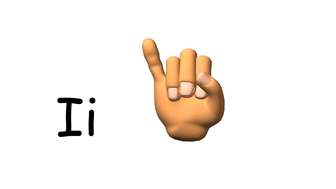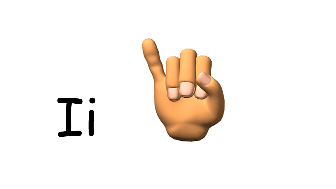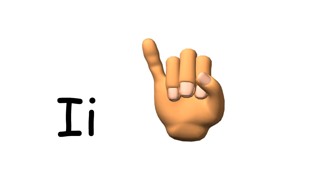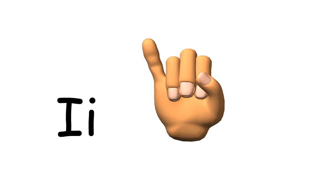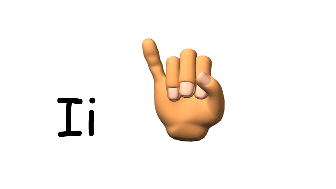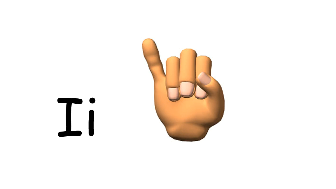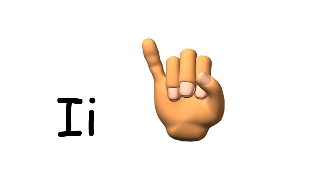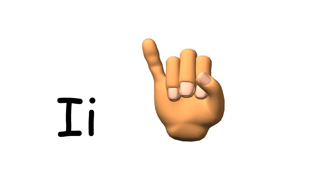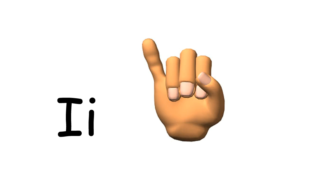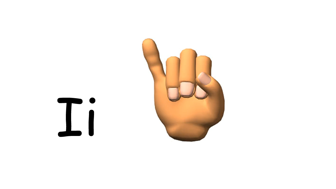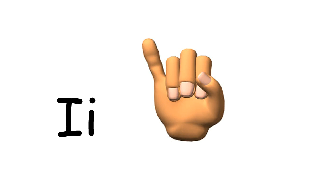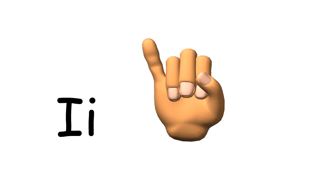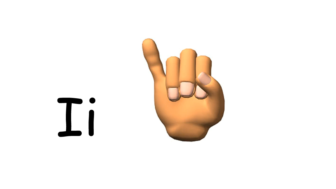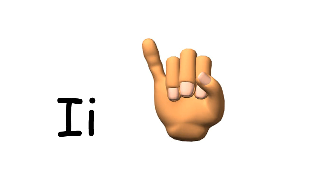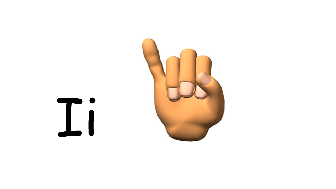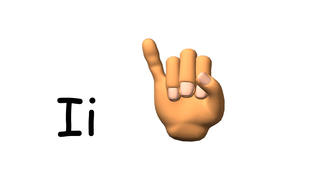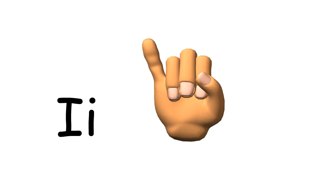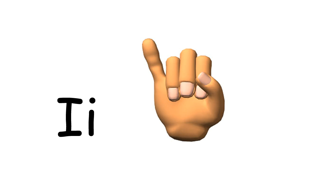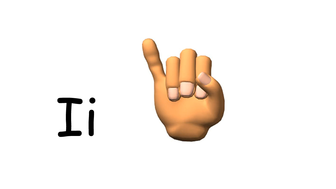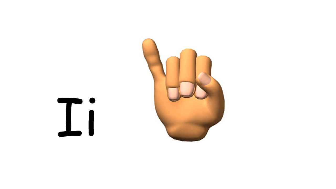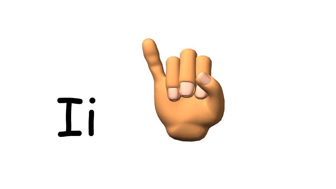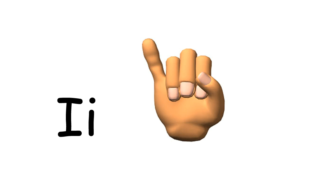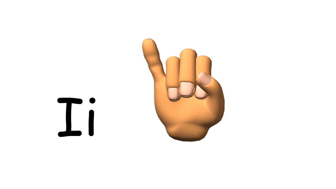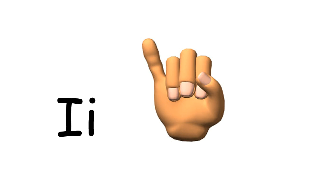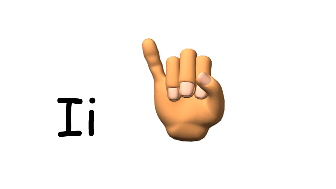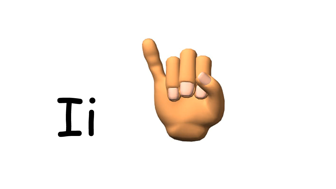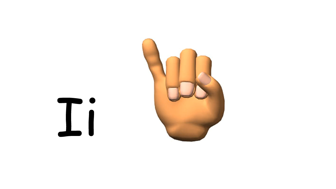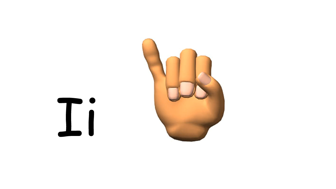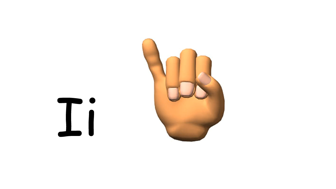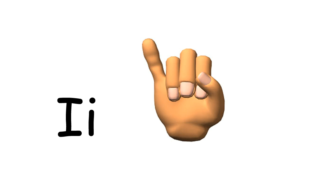i